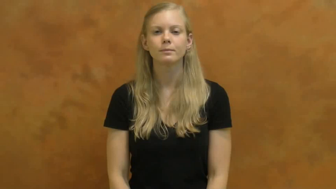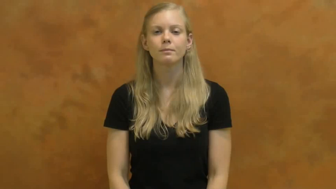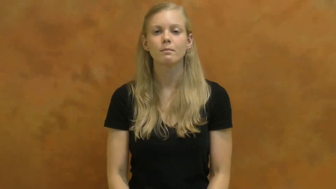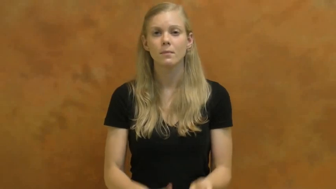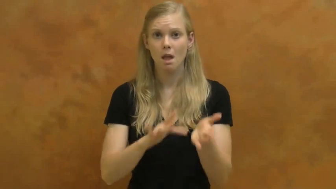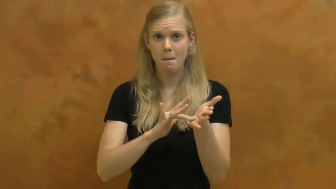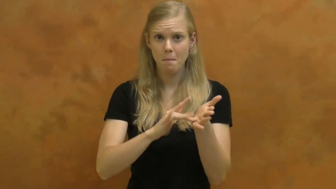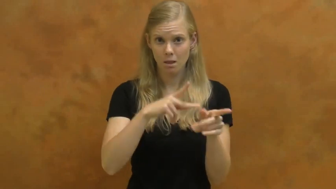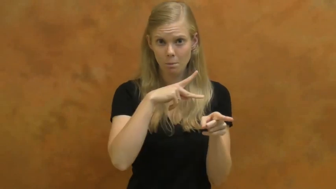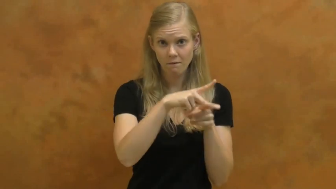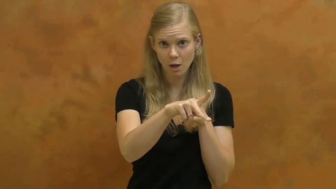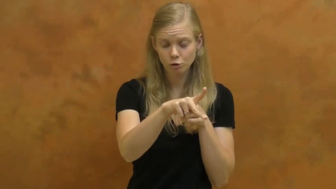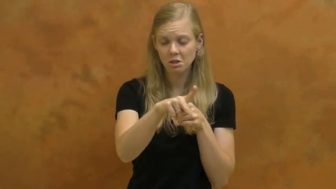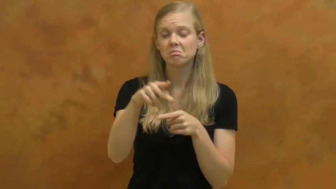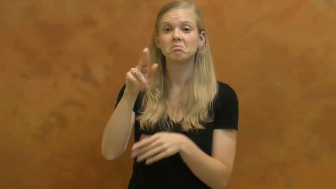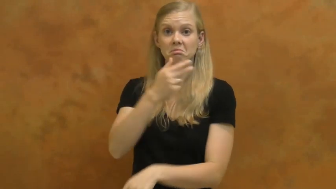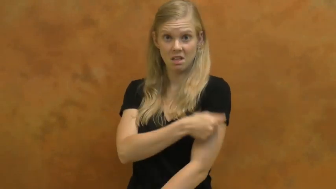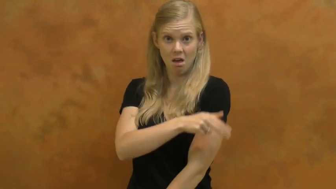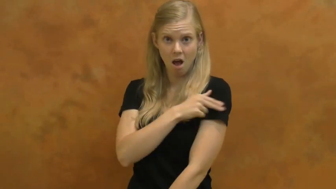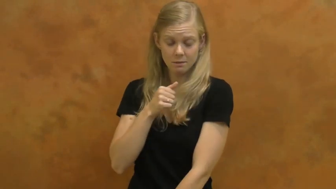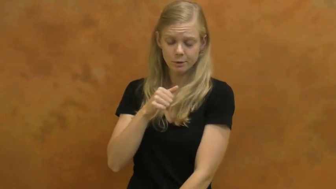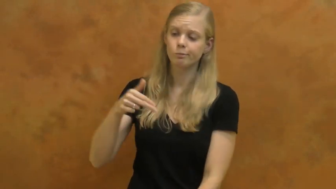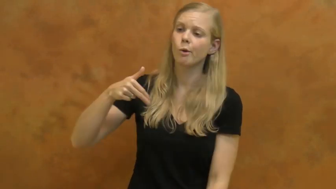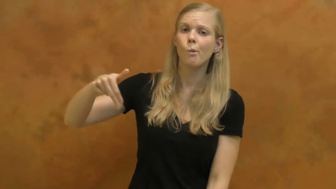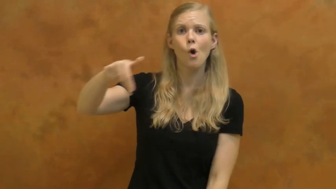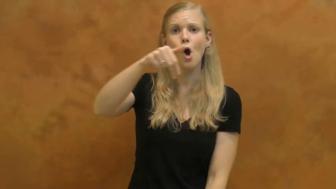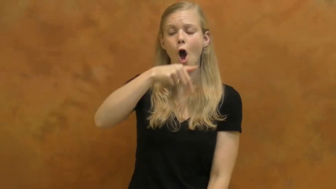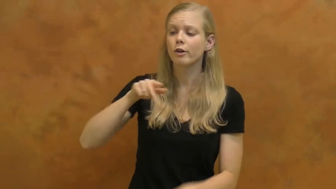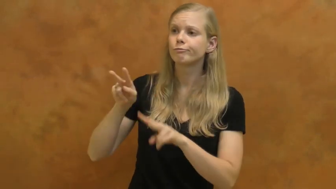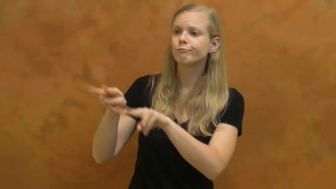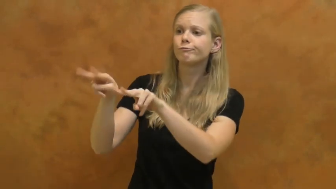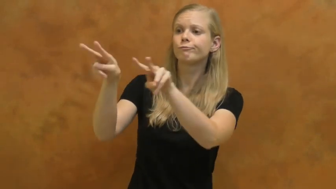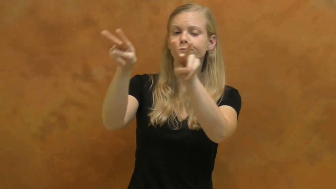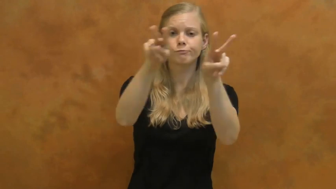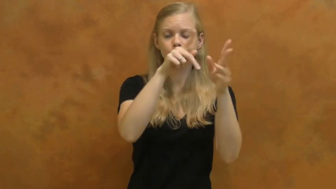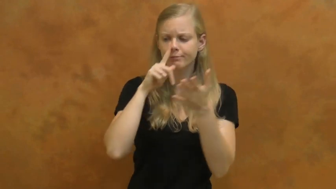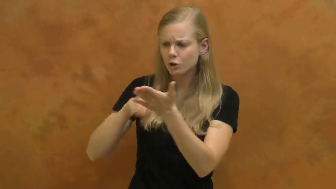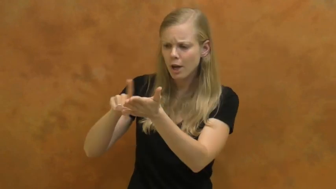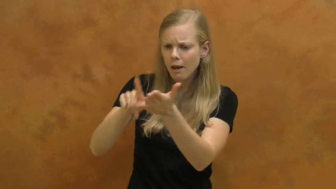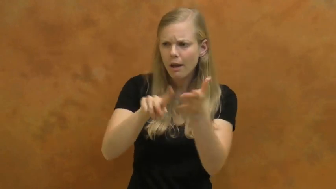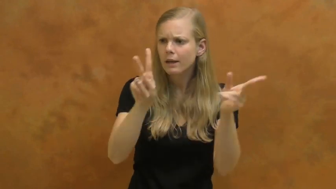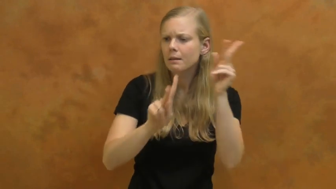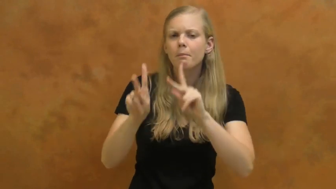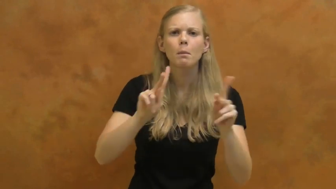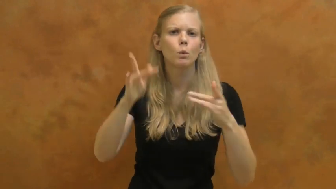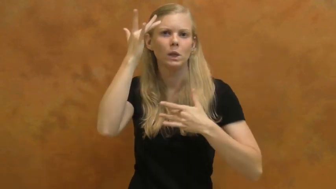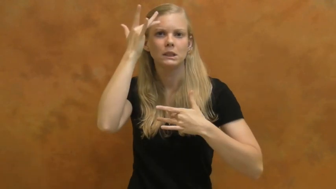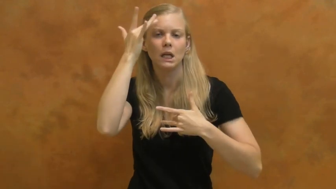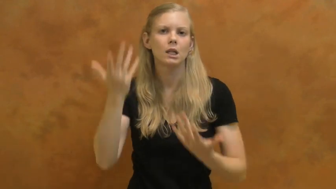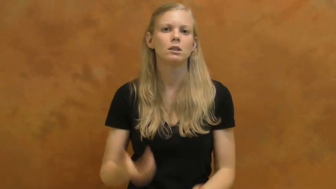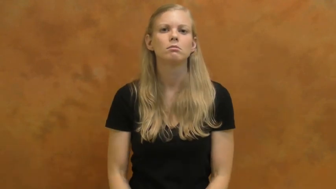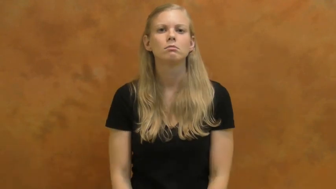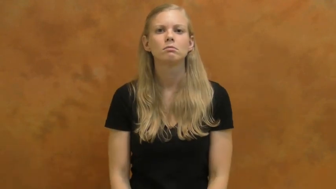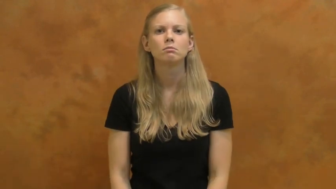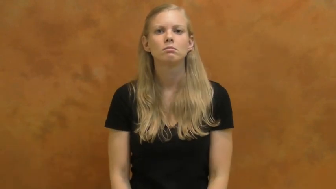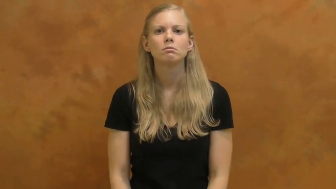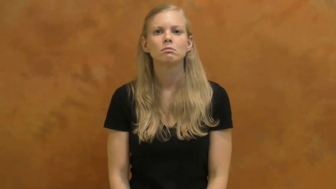doctor's round